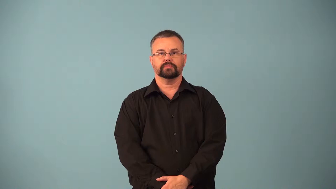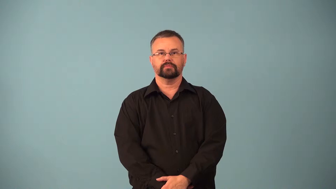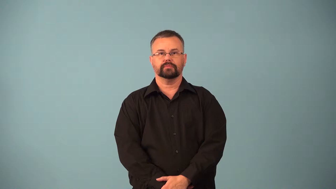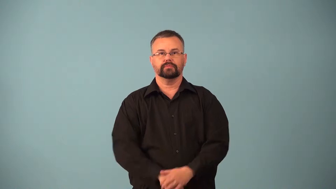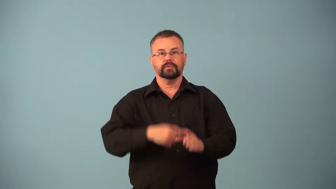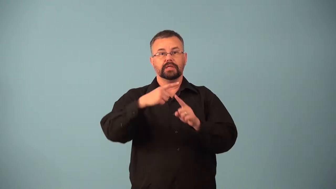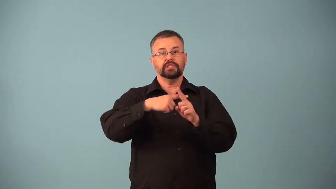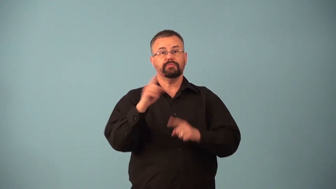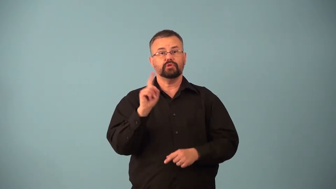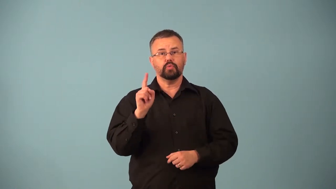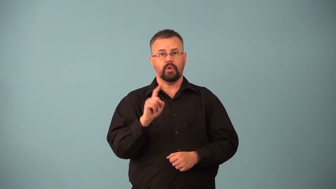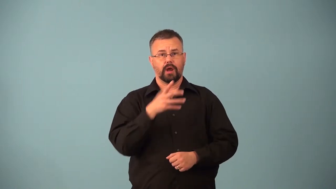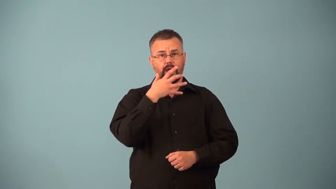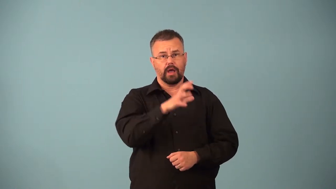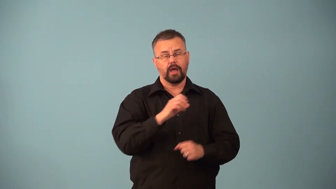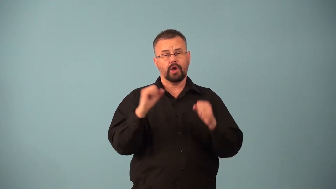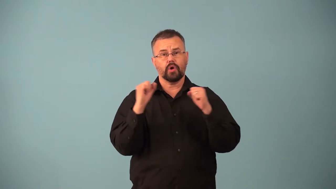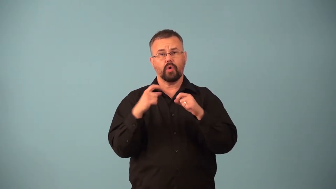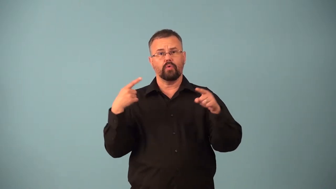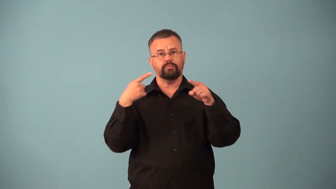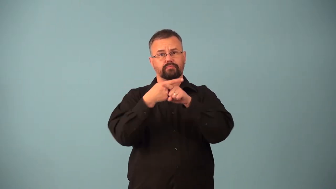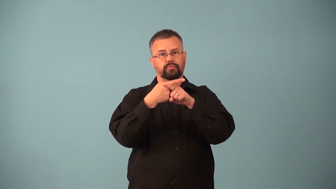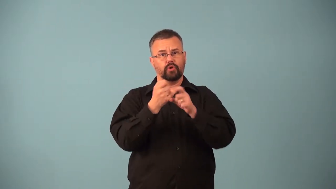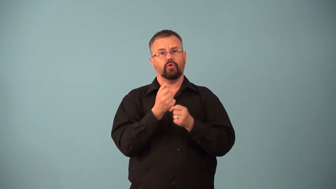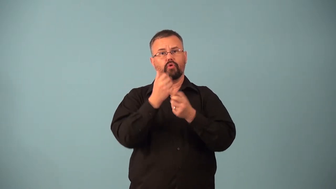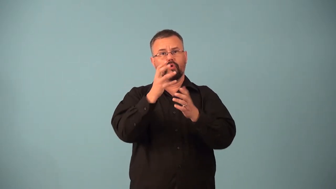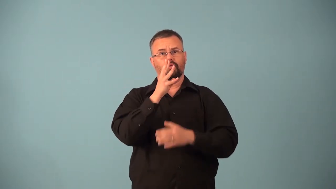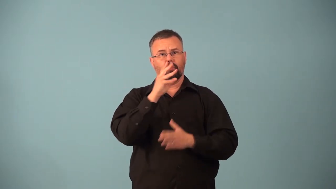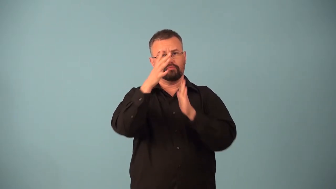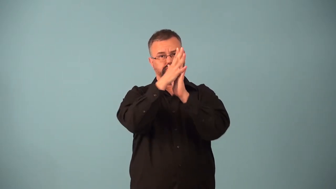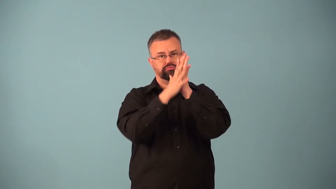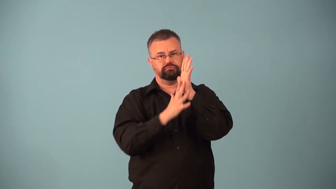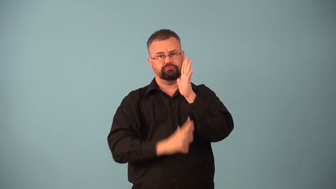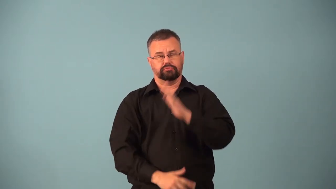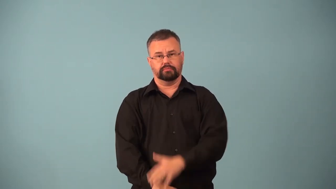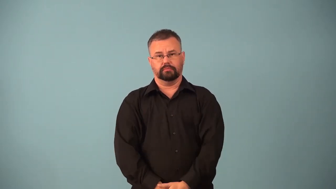dew point